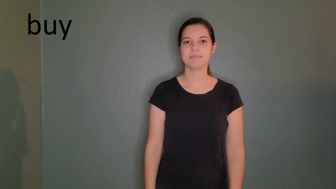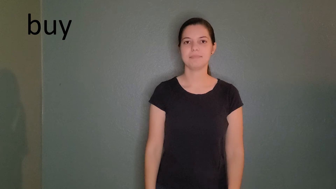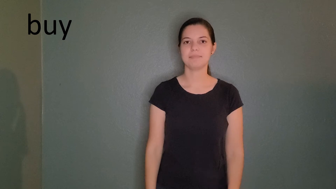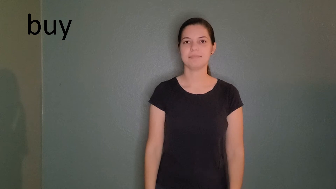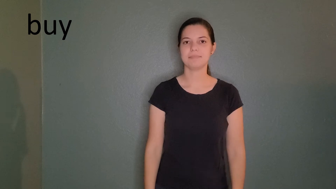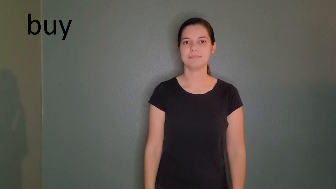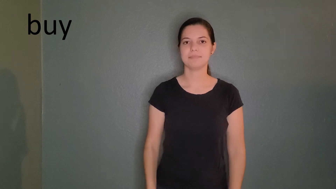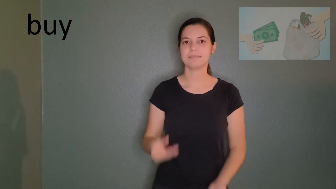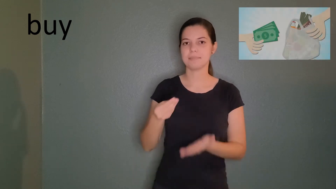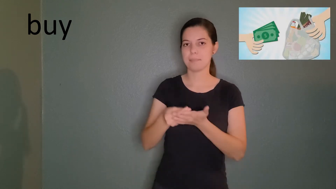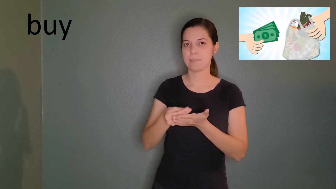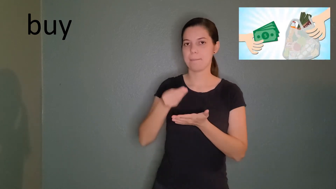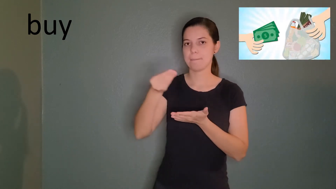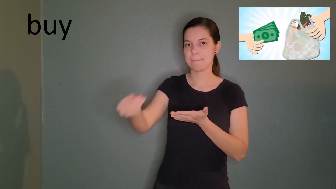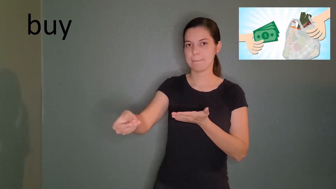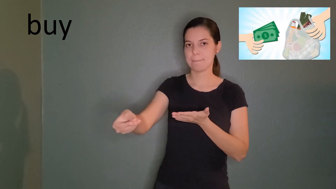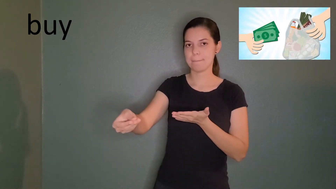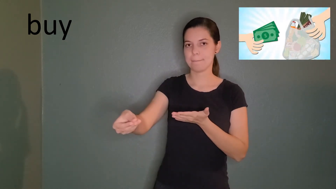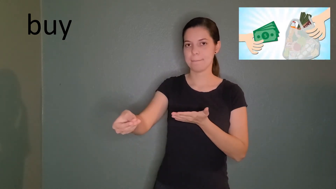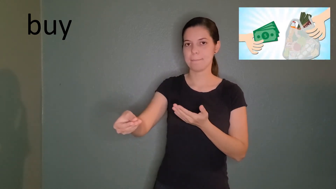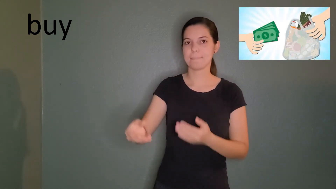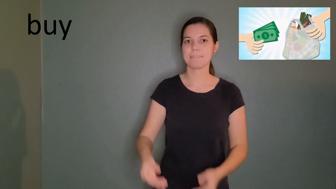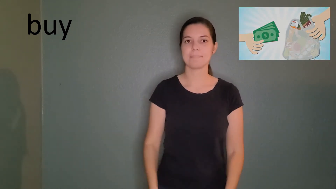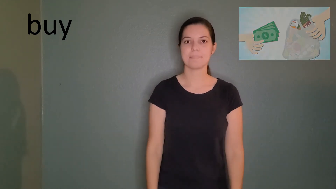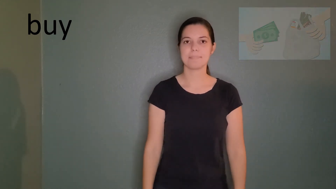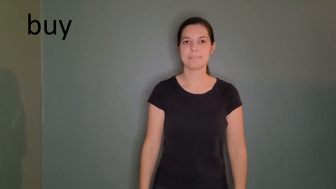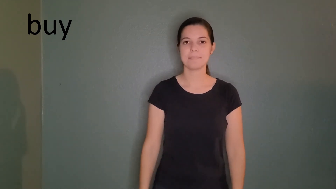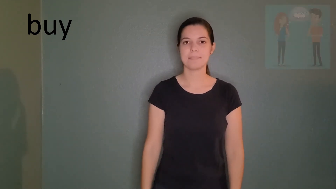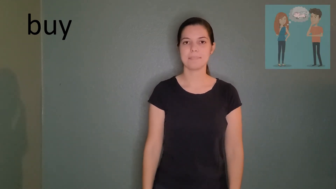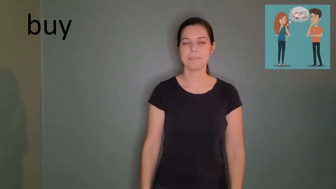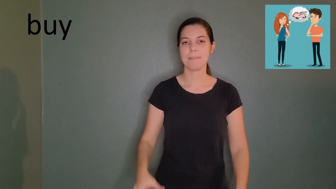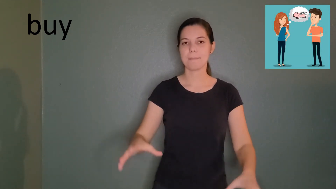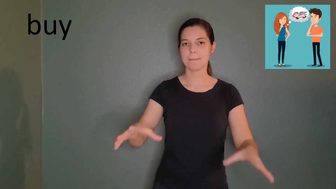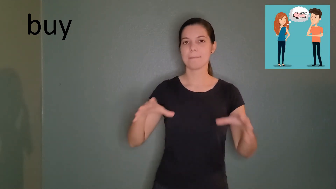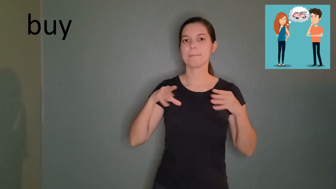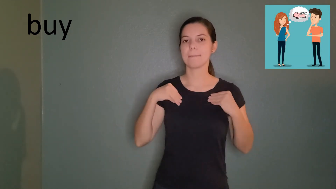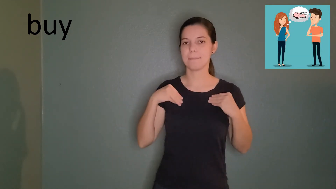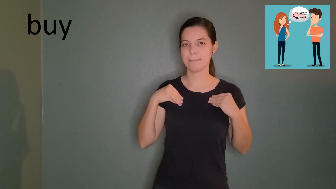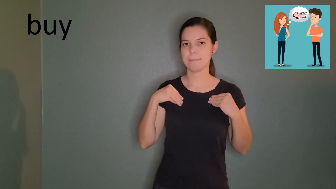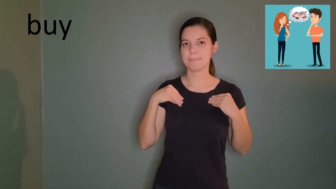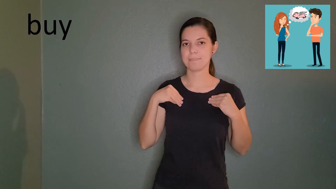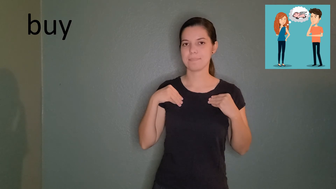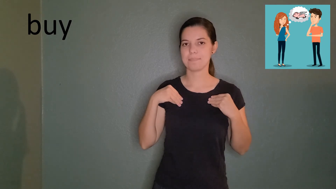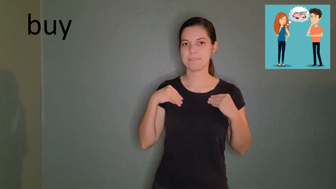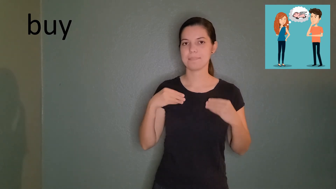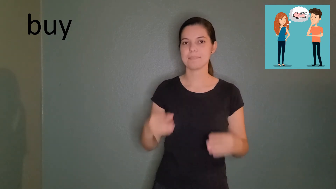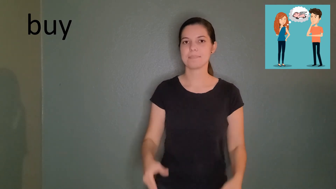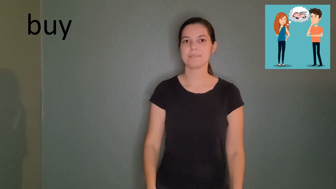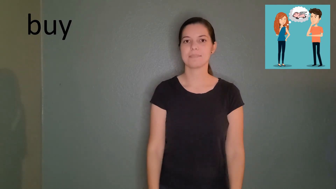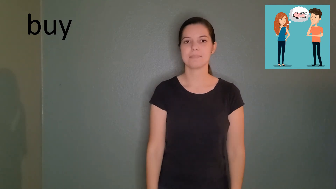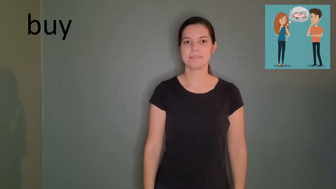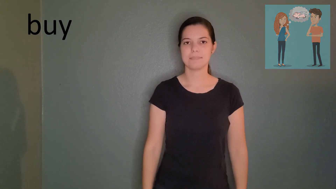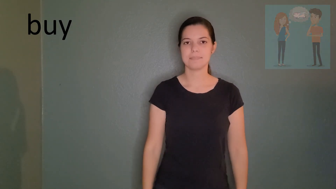Buy